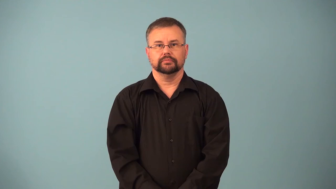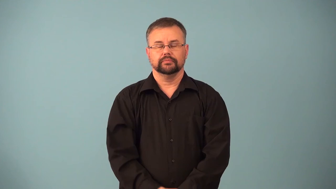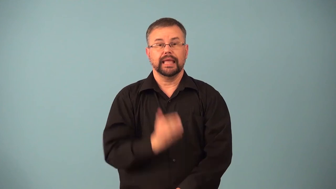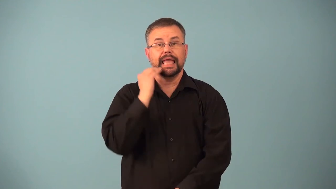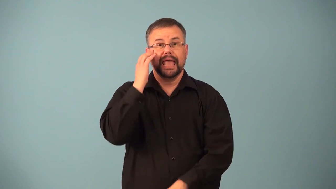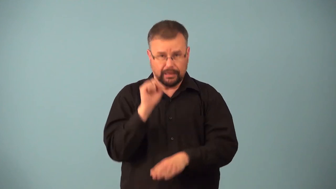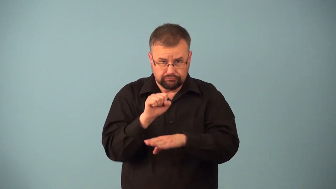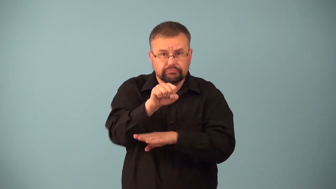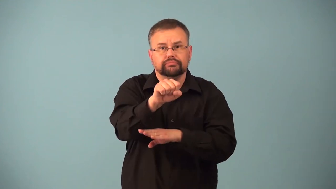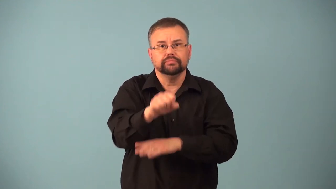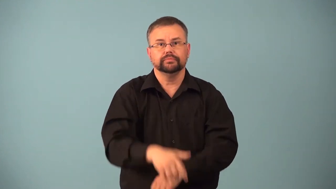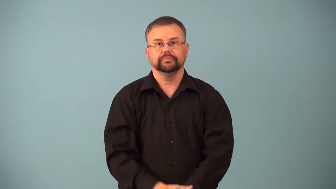headfirst,headlong